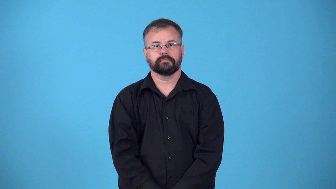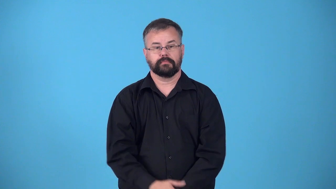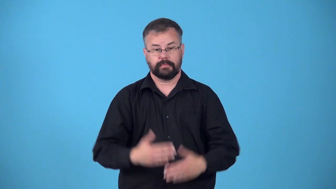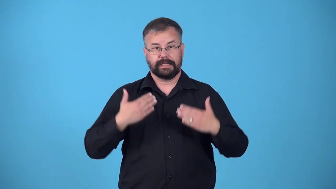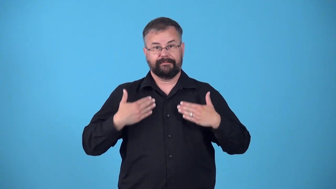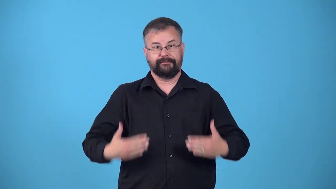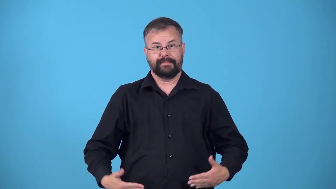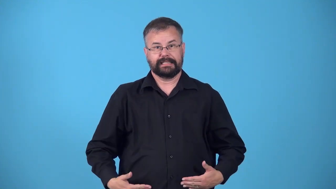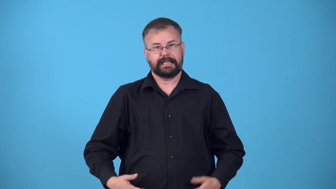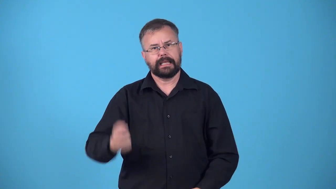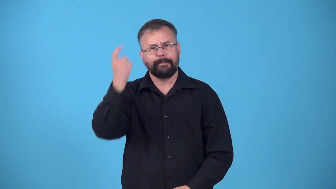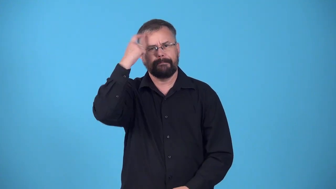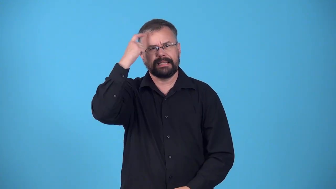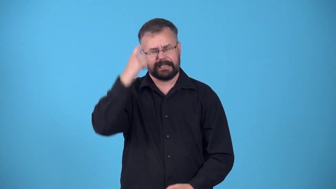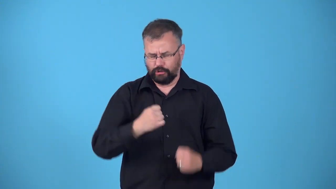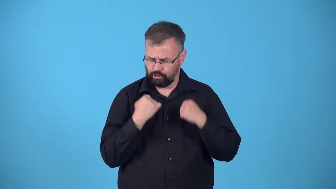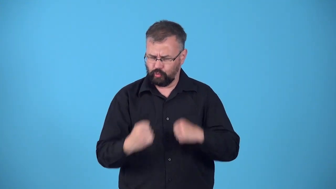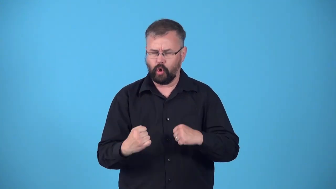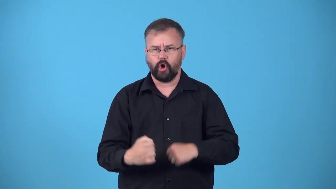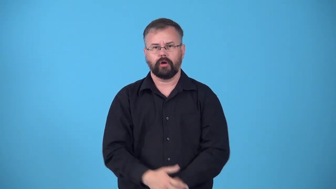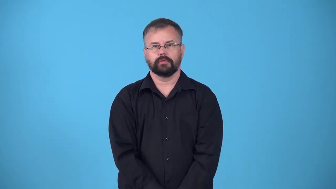firm-strong